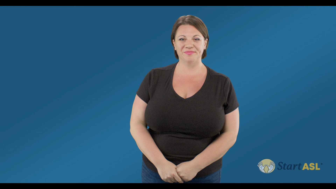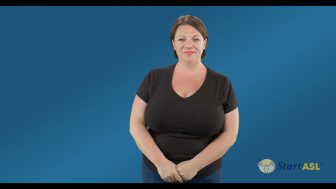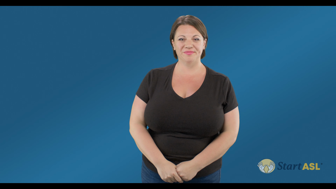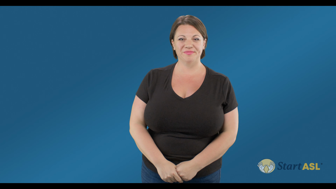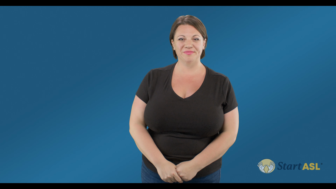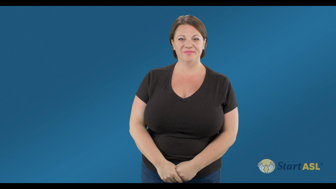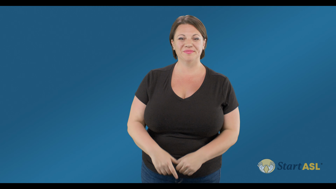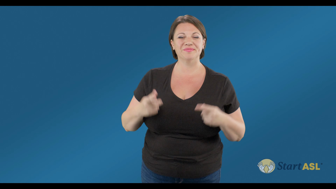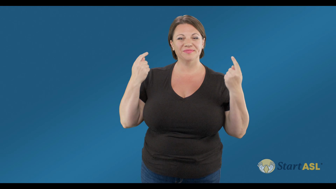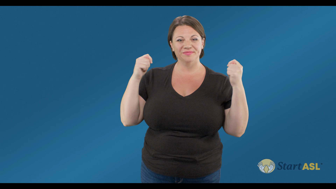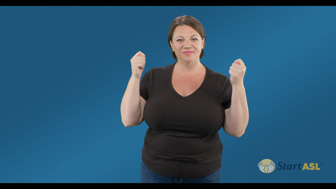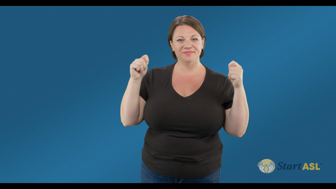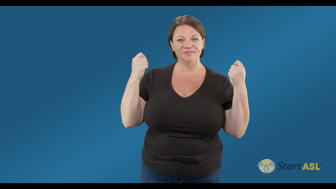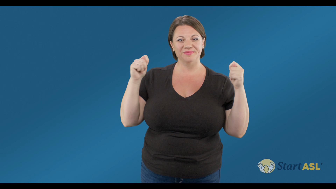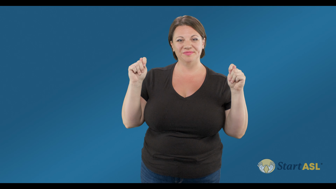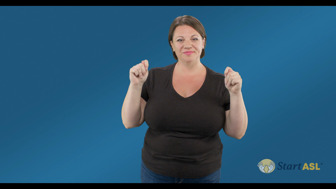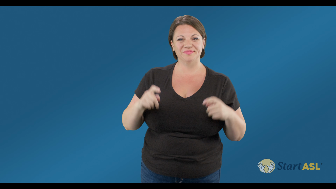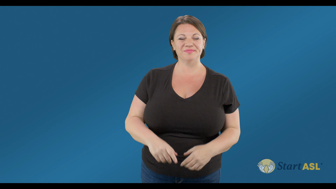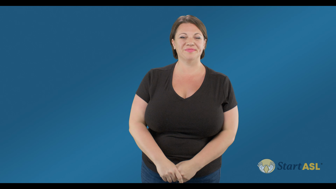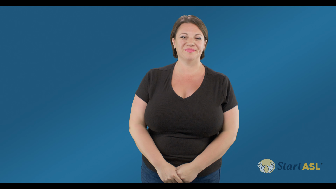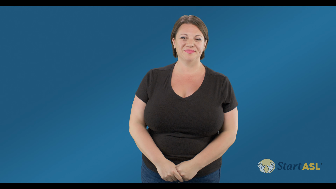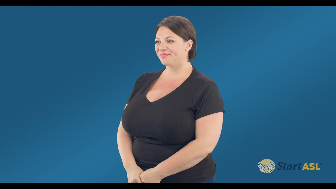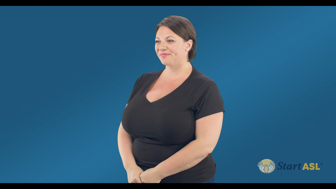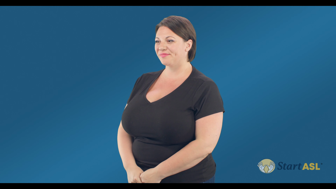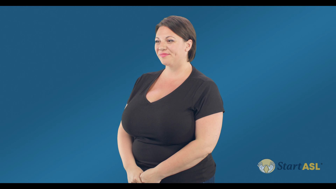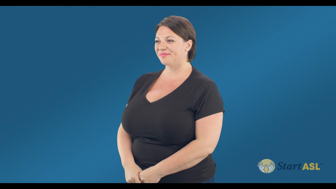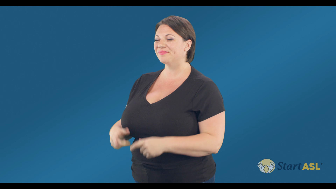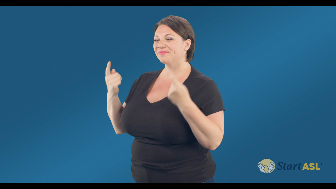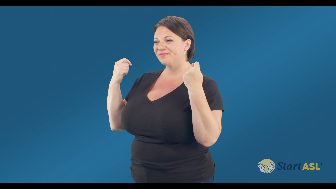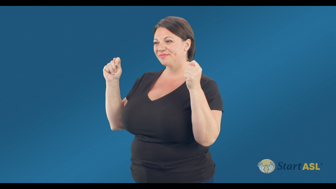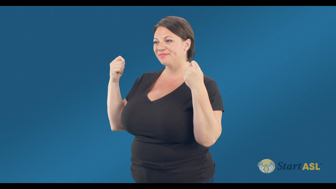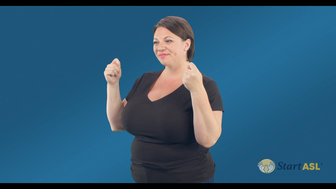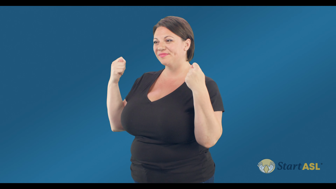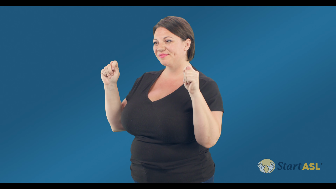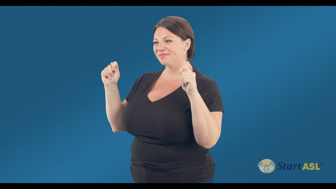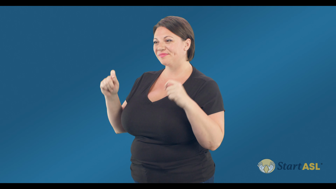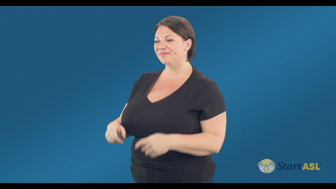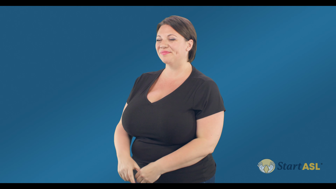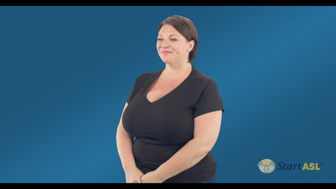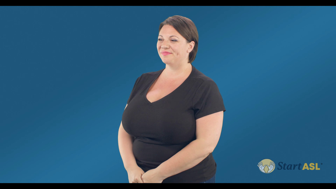toy